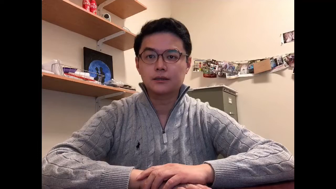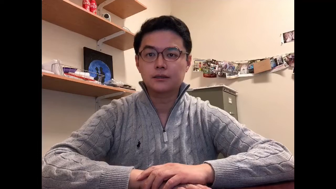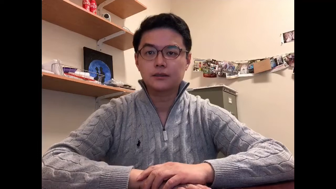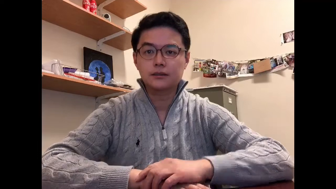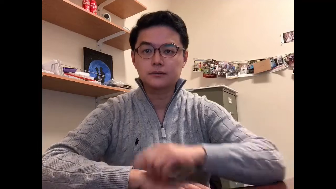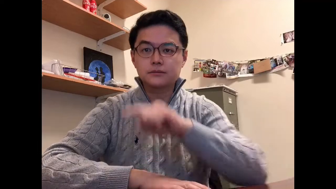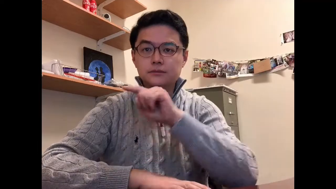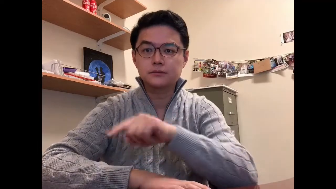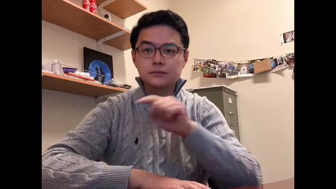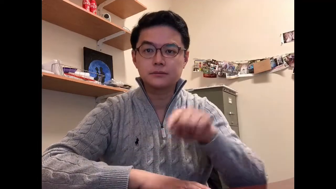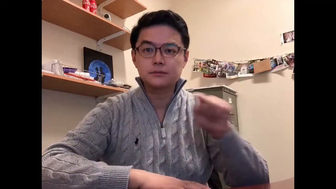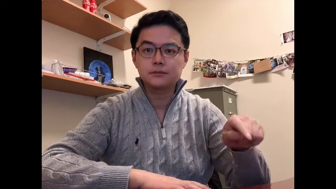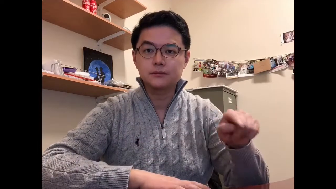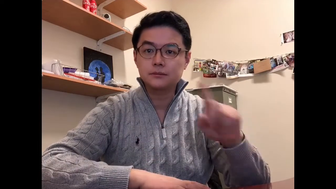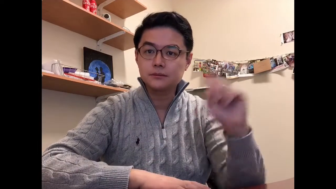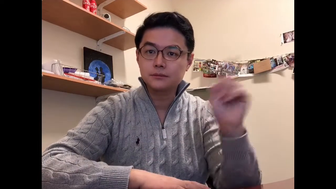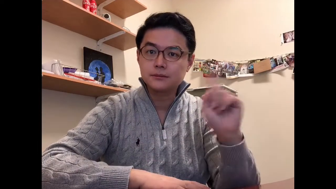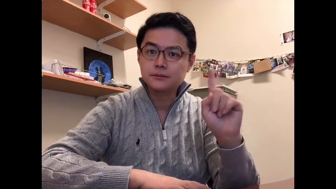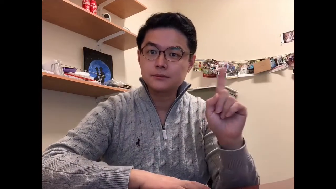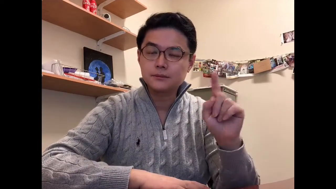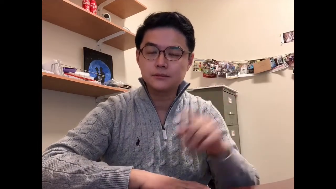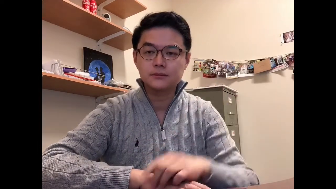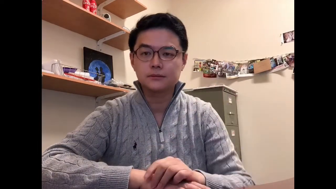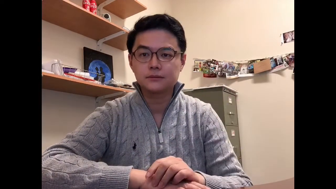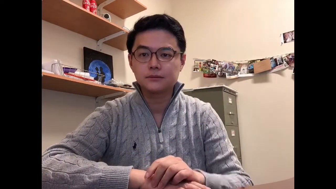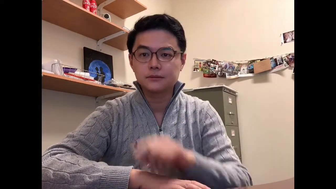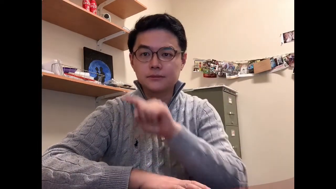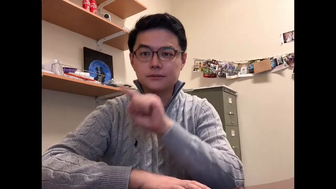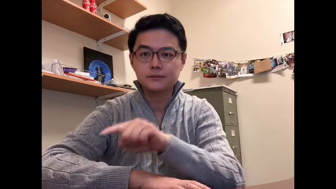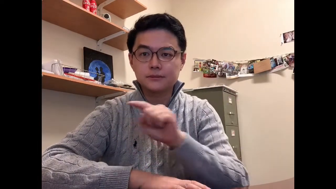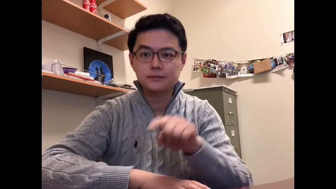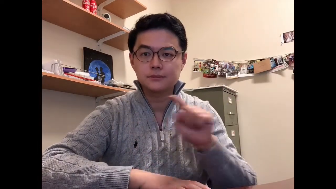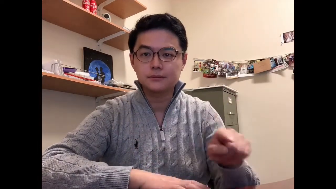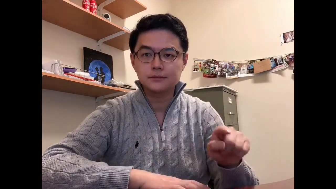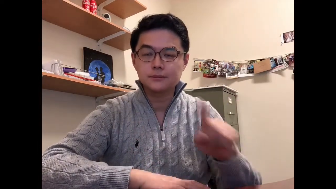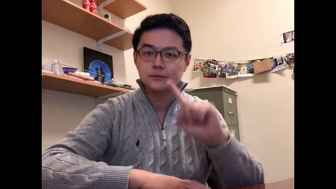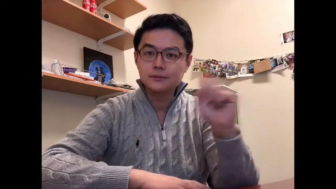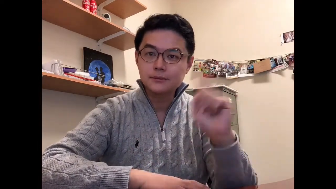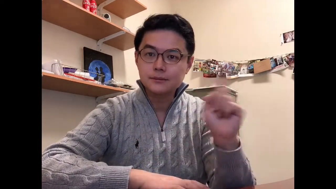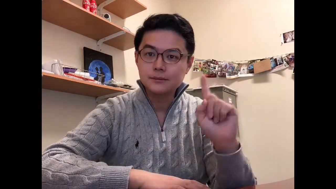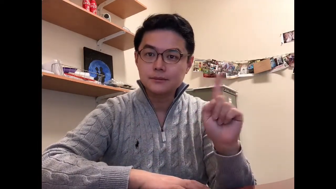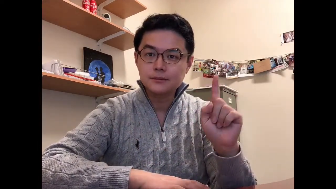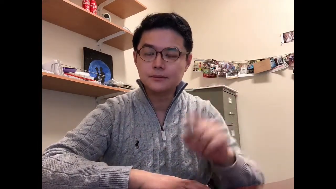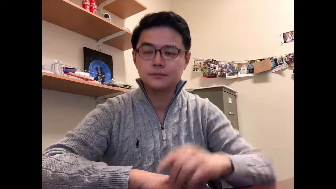Which